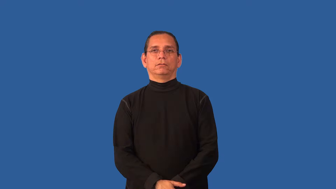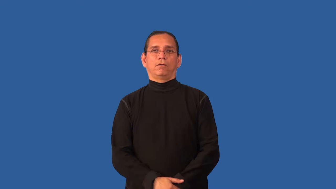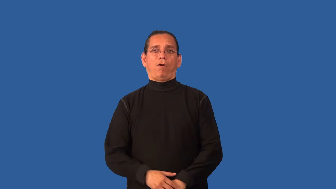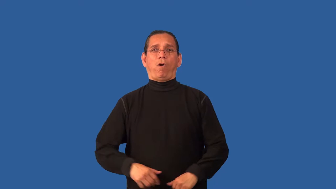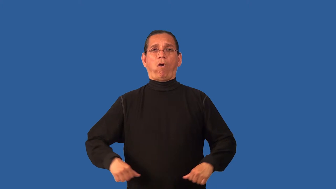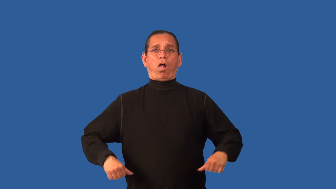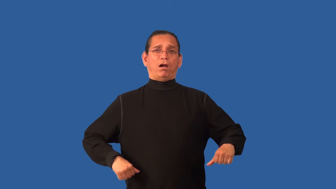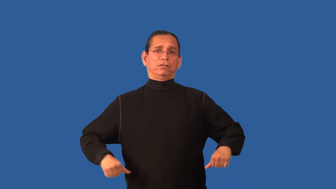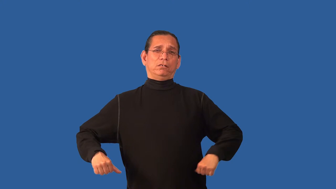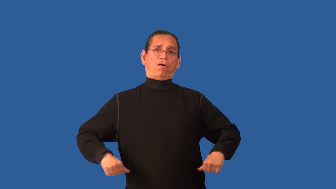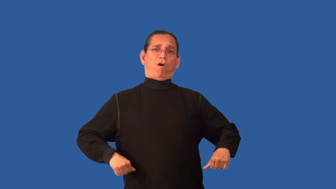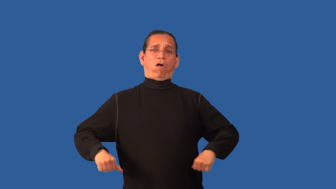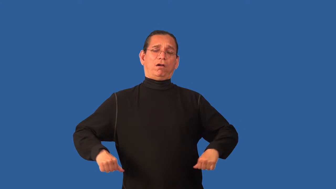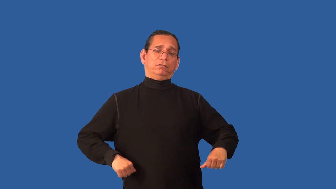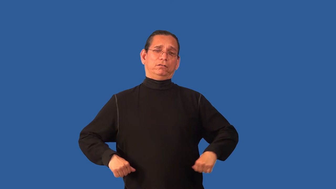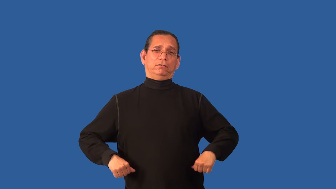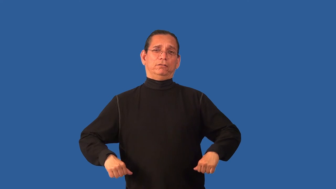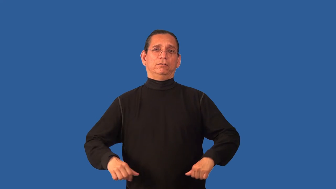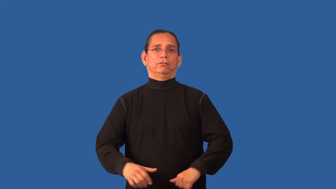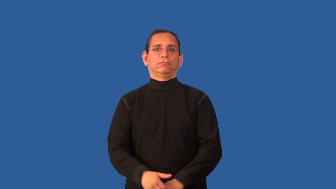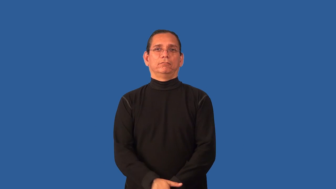boast,brag,bombast,vaunt,flaunt,braggart,blowhard,bravado,bumptious,gloat